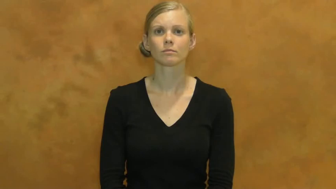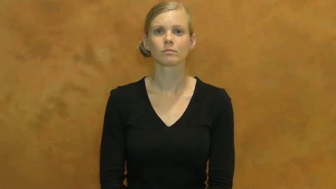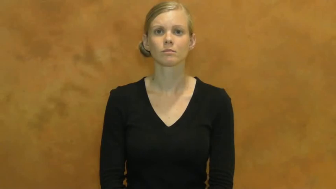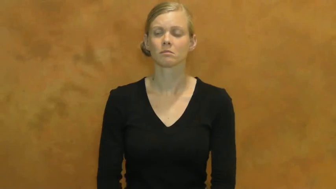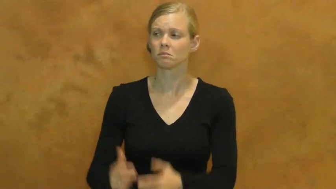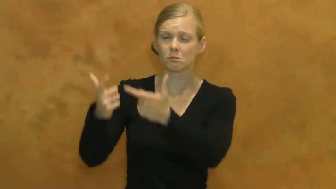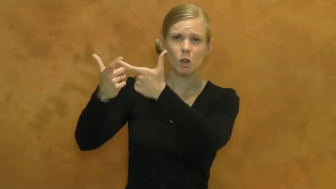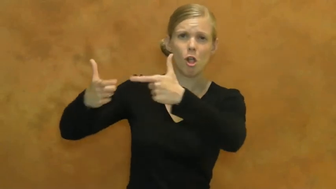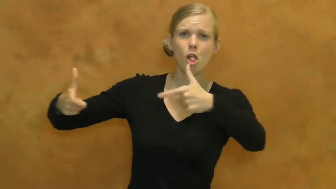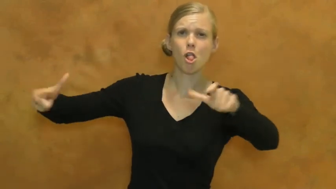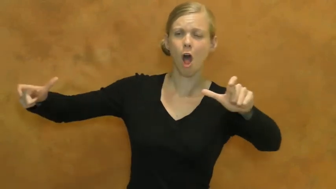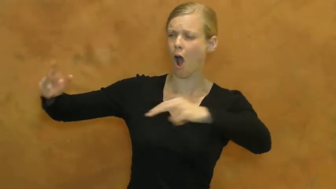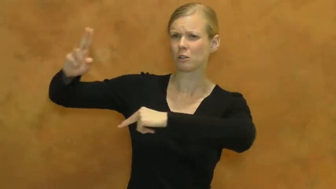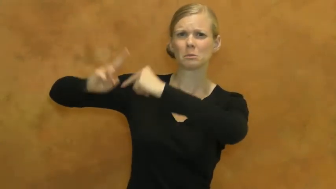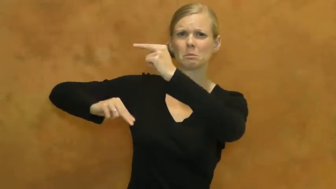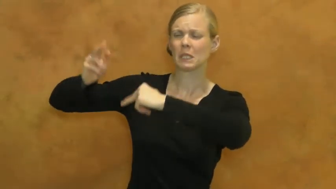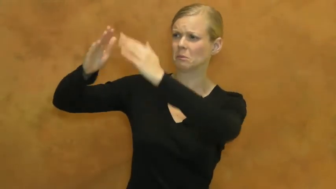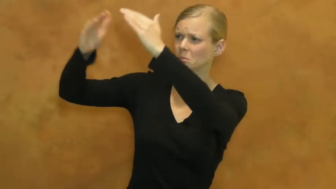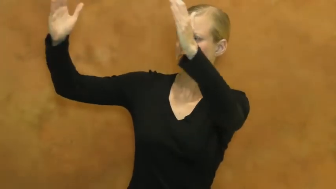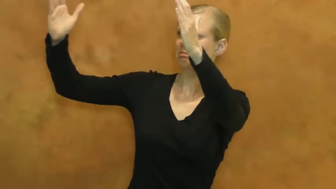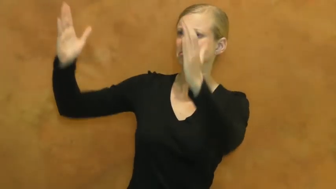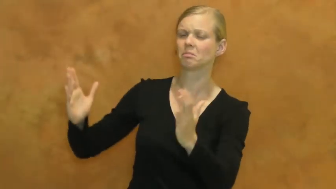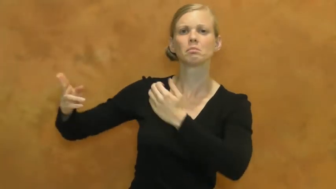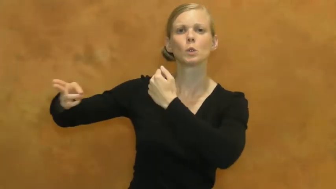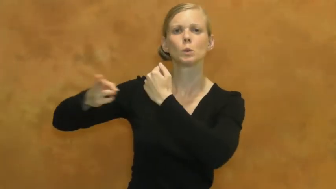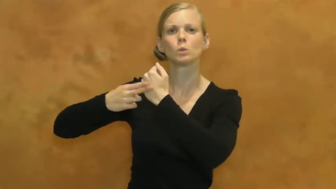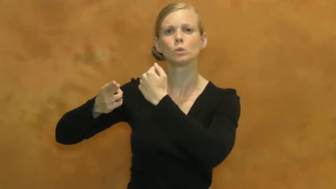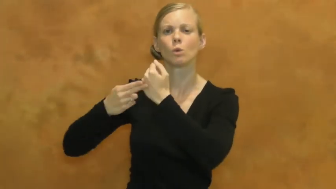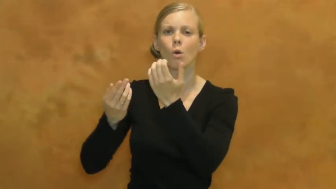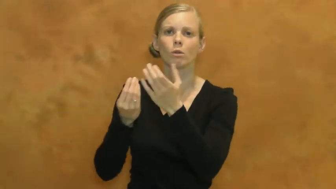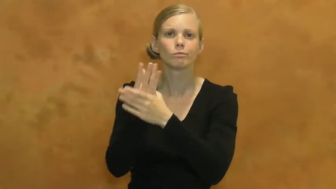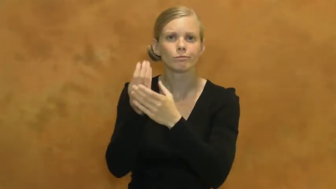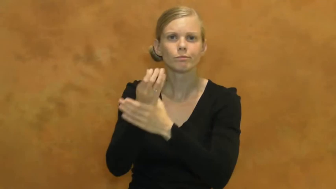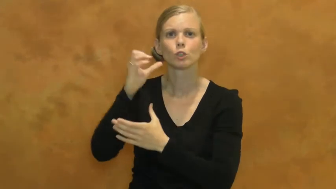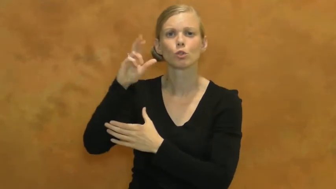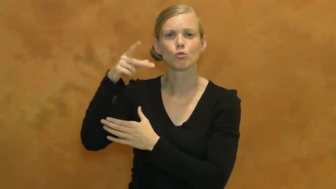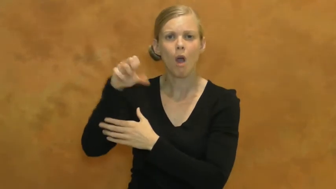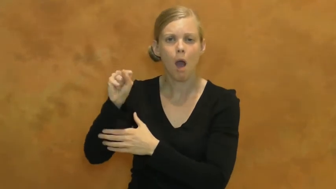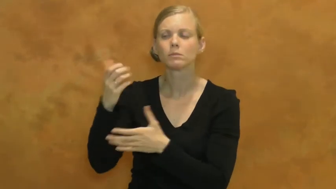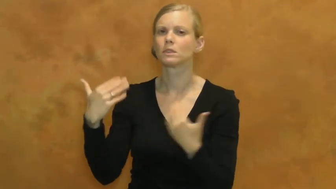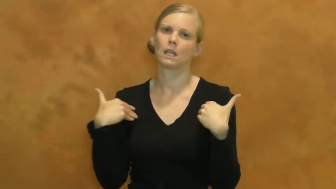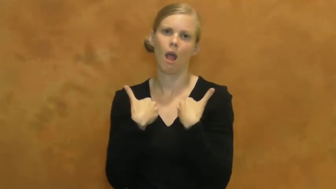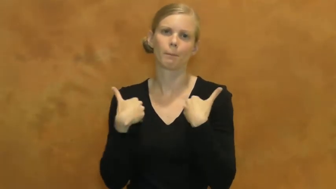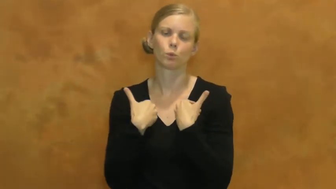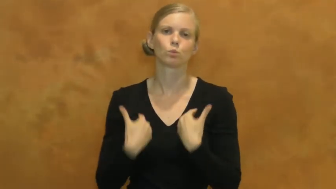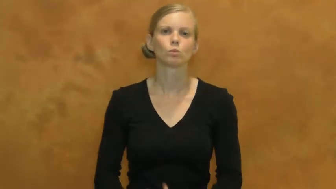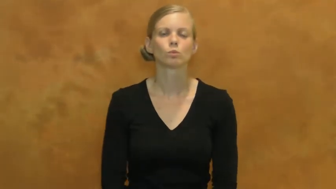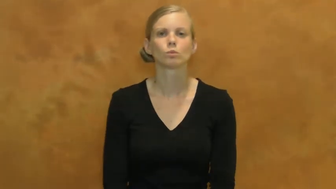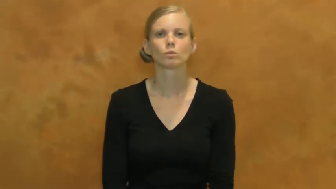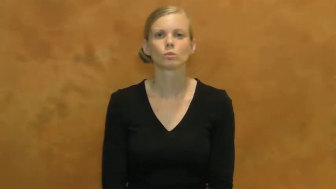barn